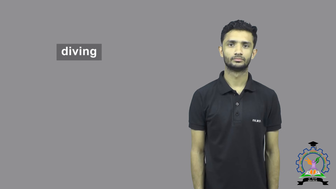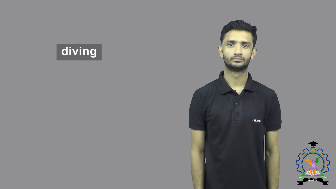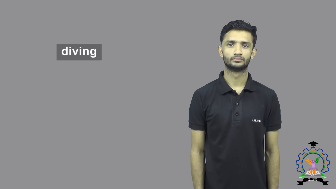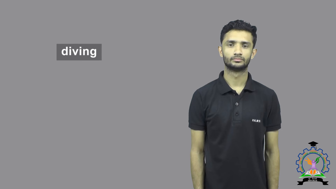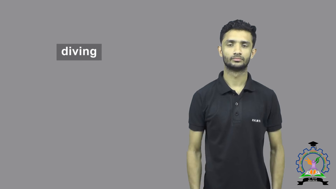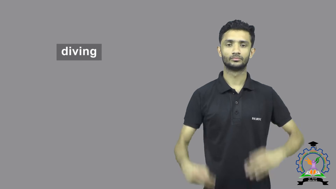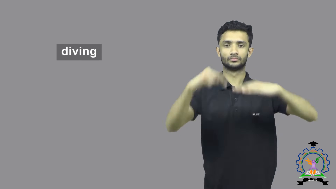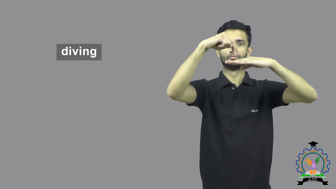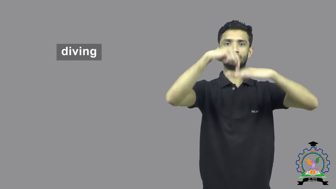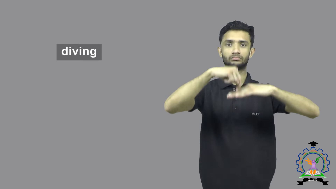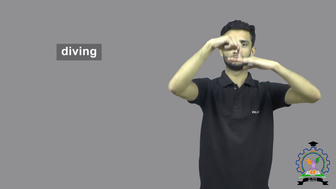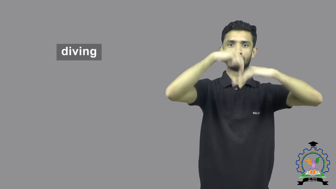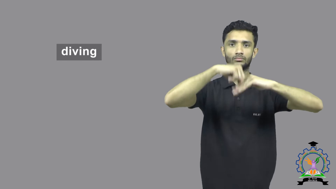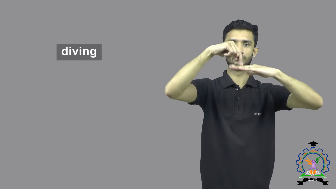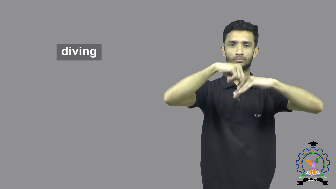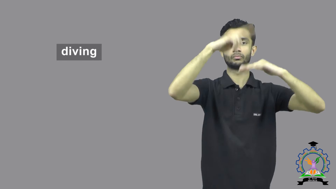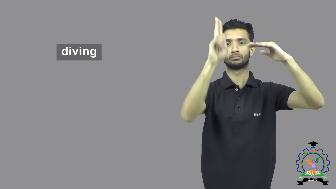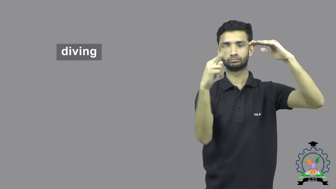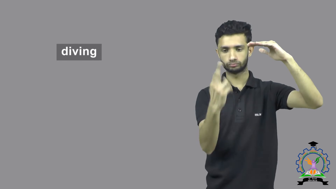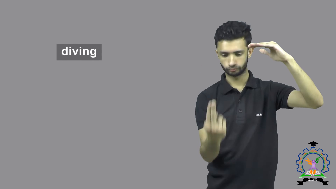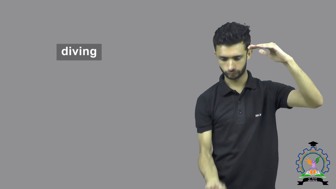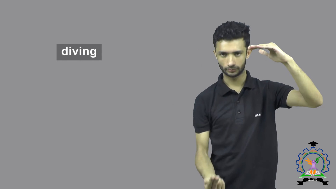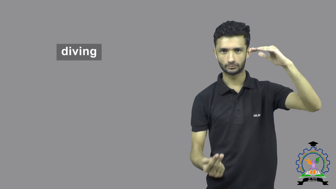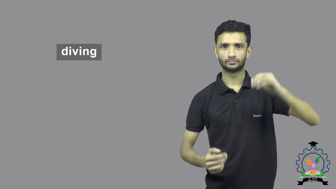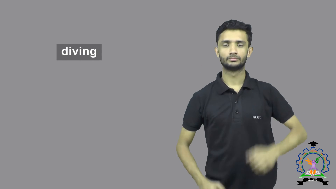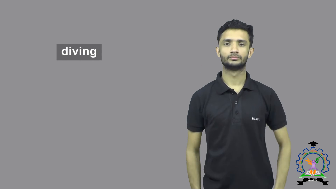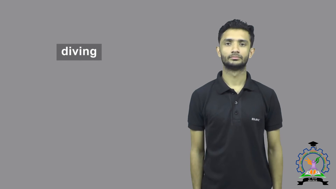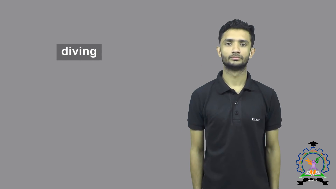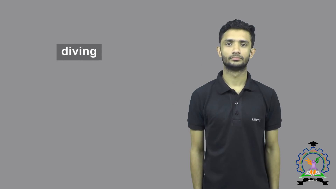diving